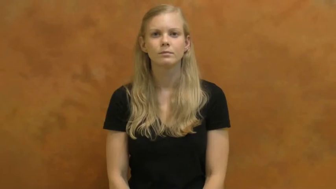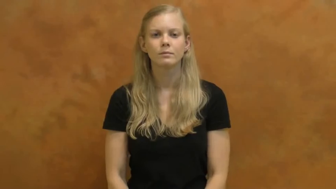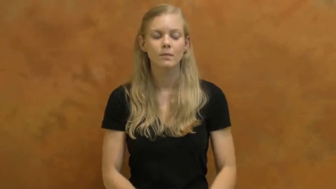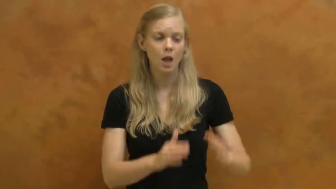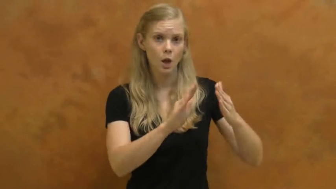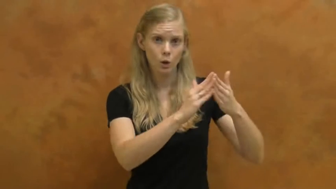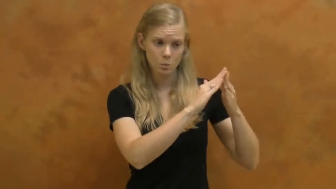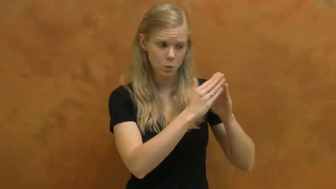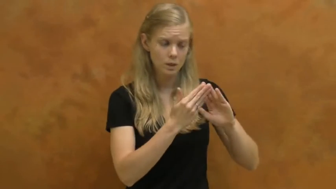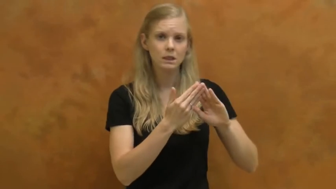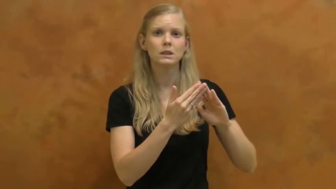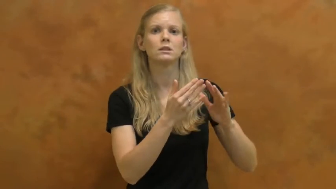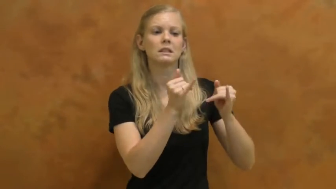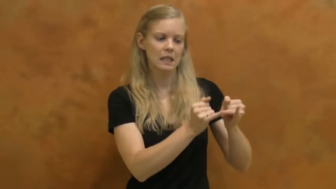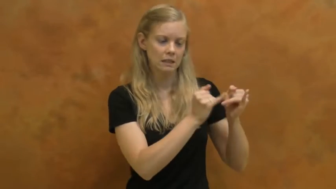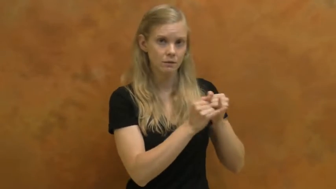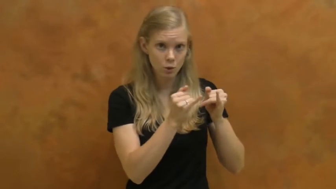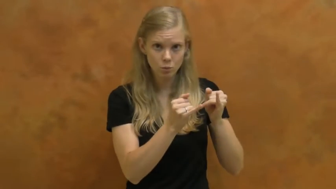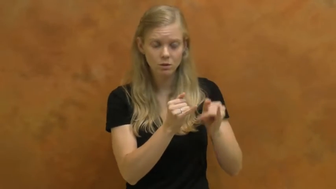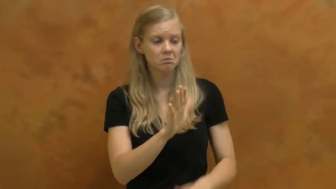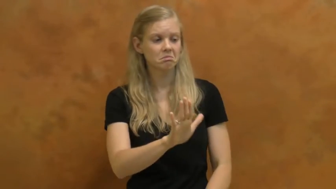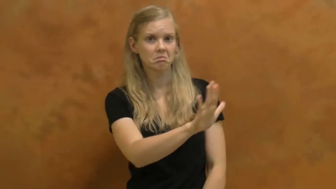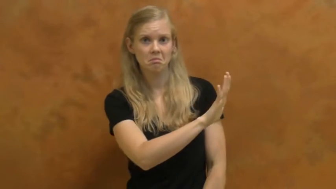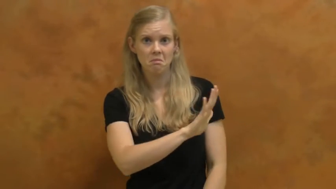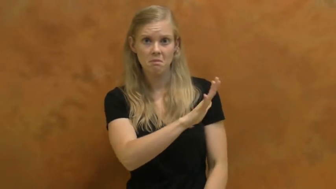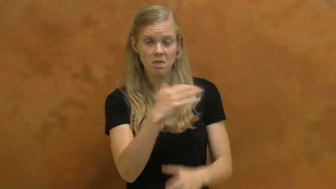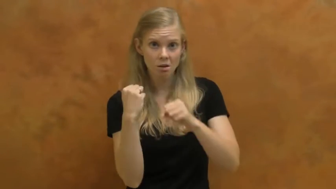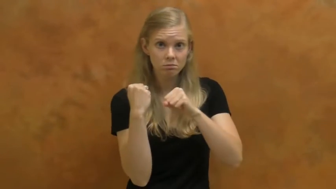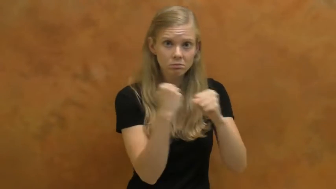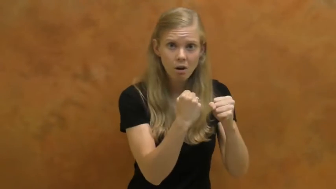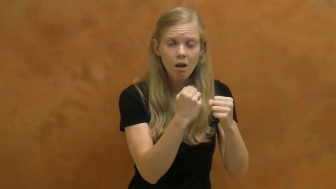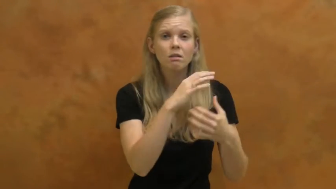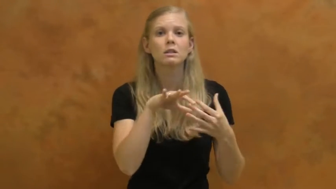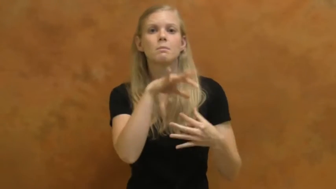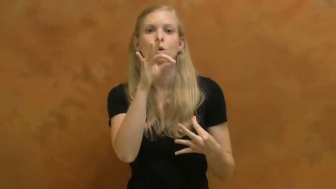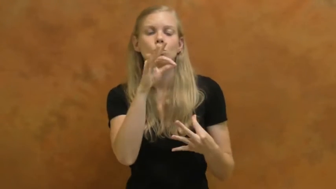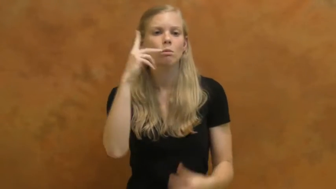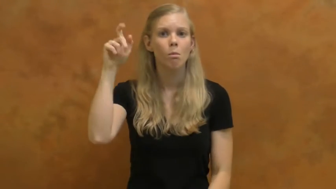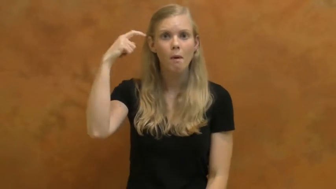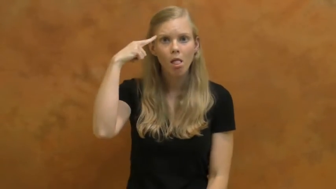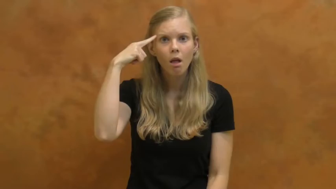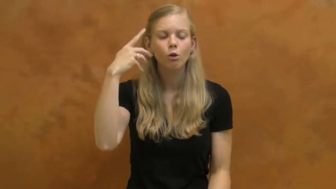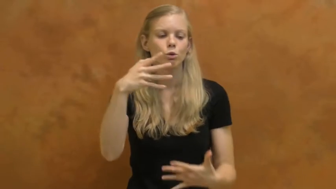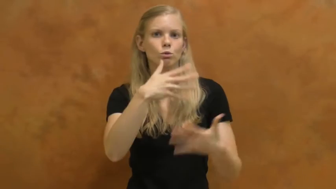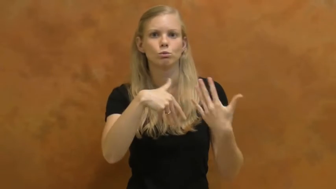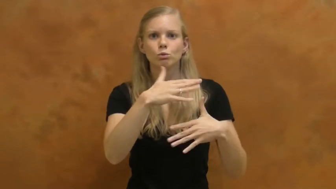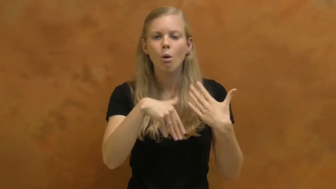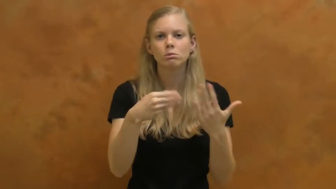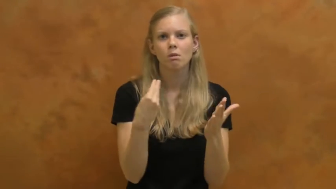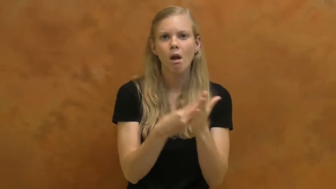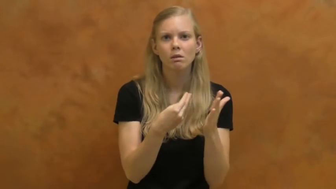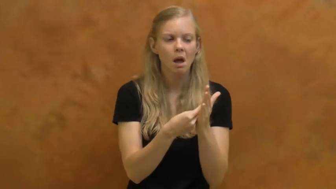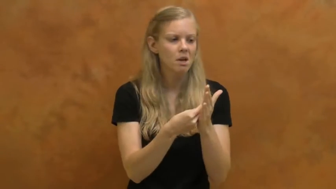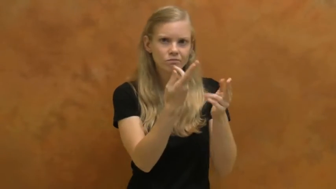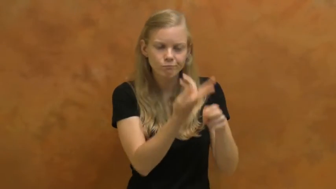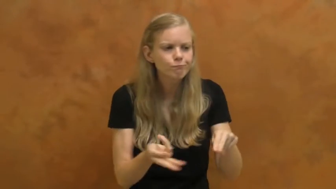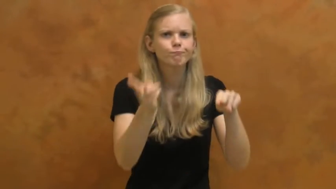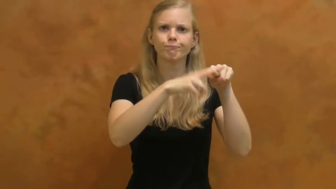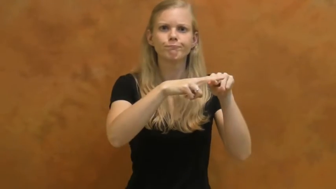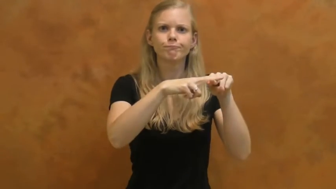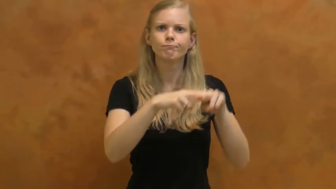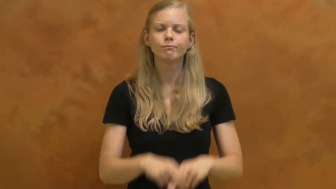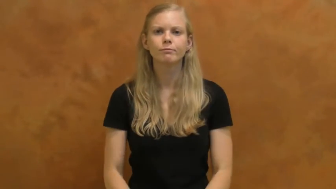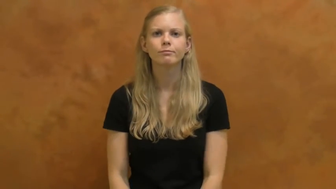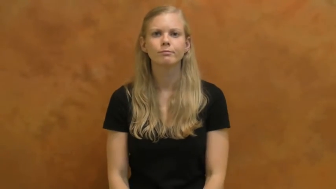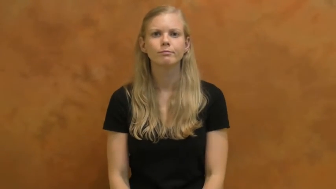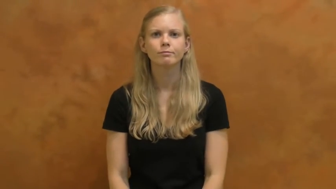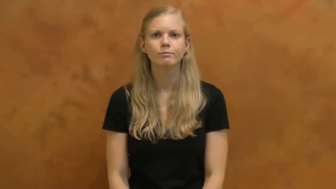empowerment